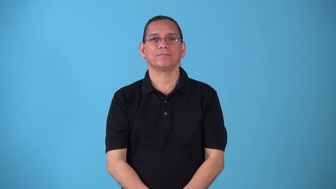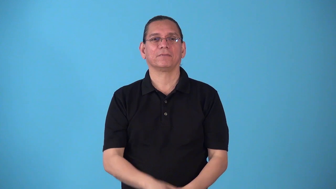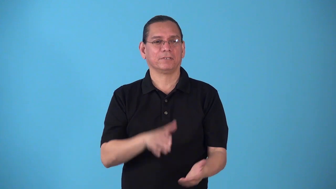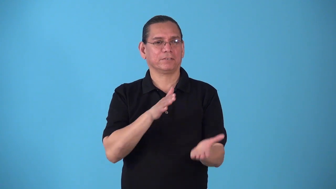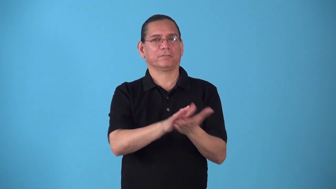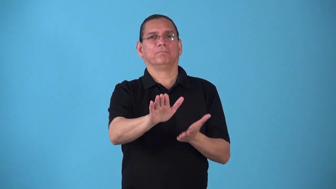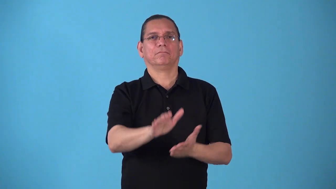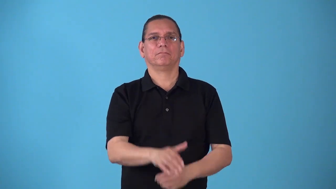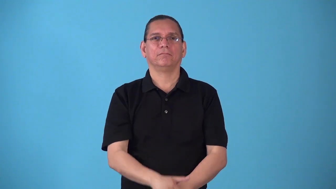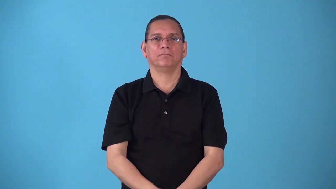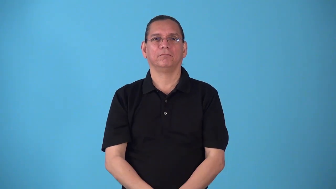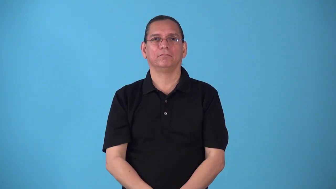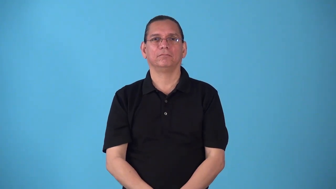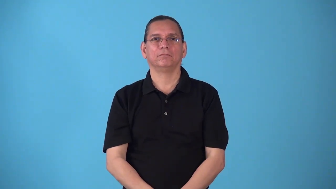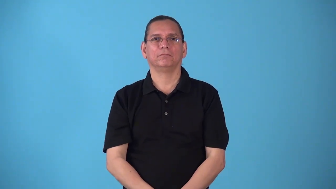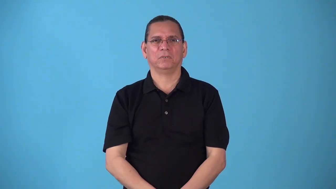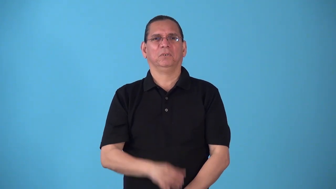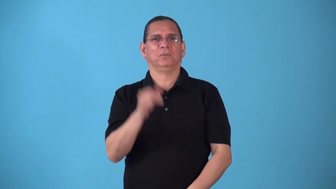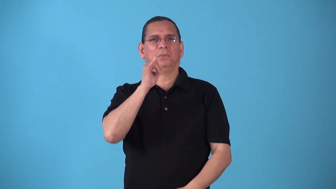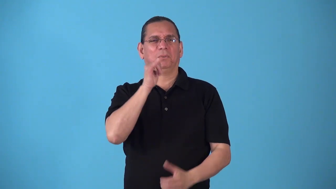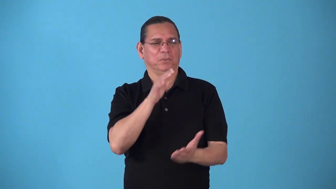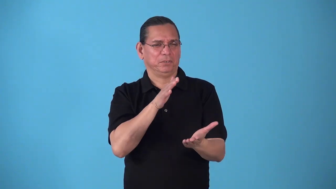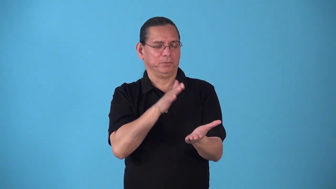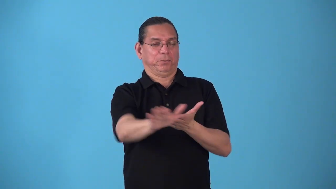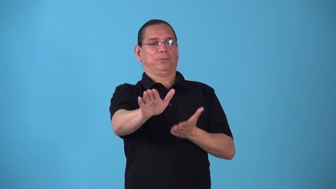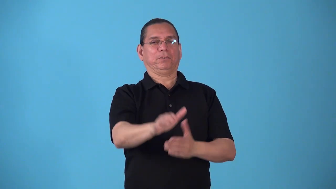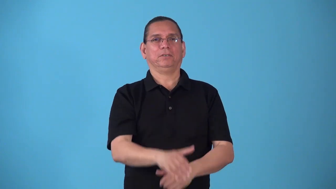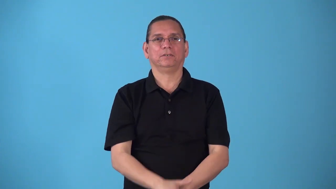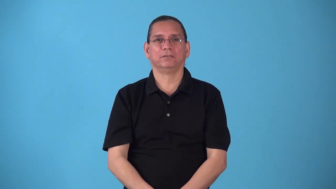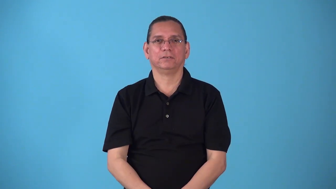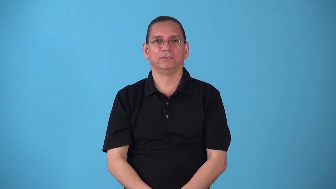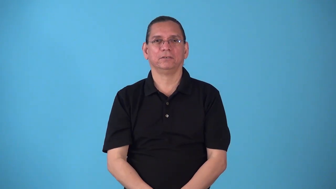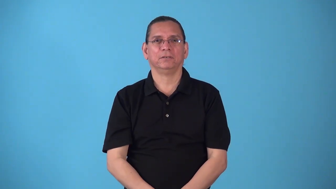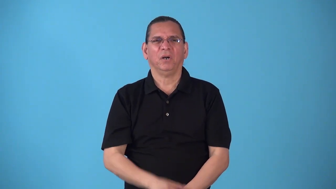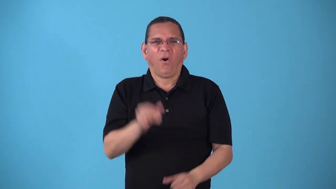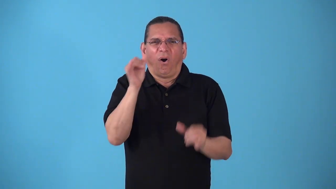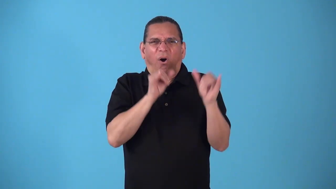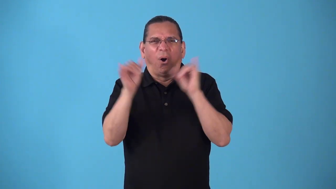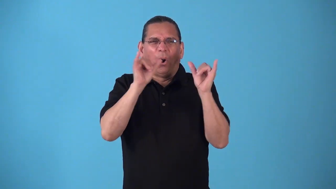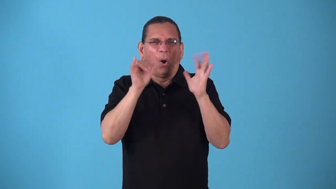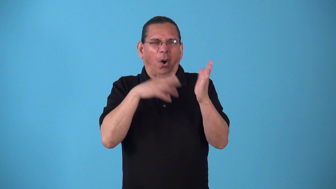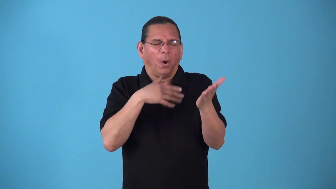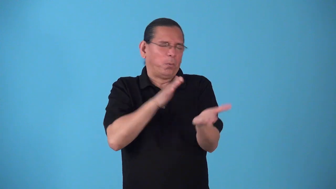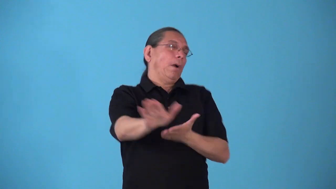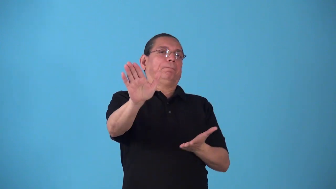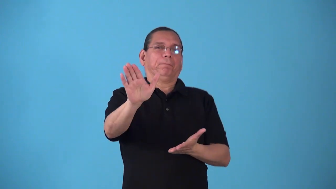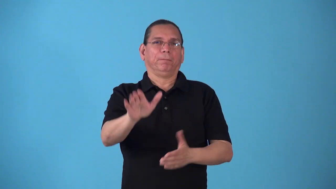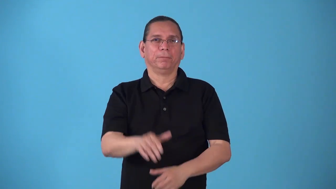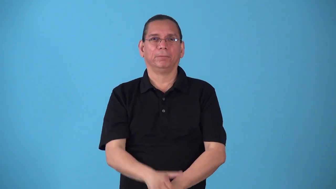slippery,slipprier,slipperiest,slippier,slippiest